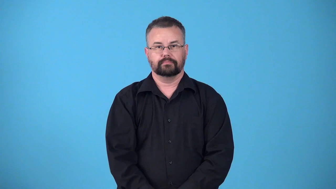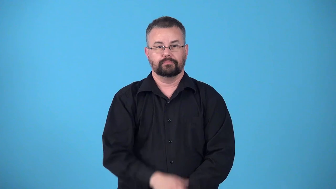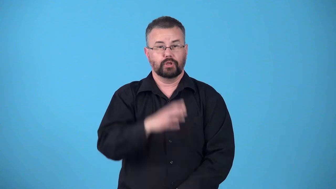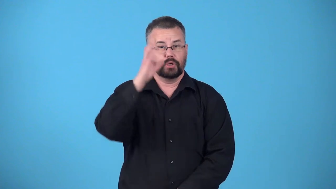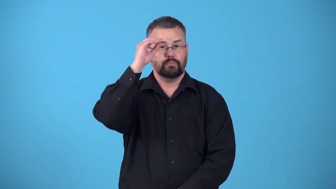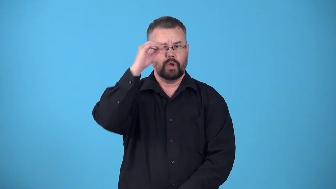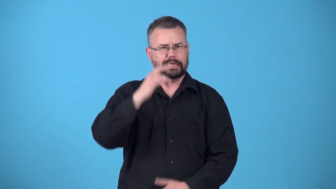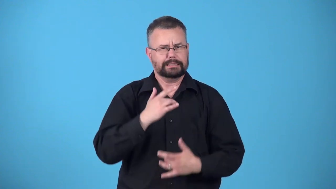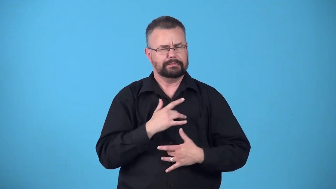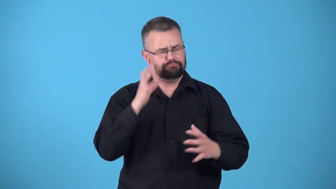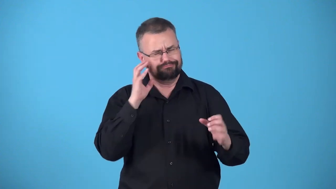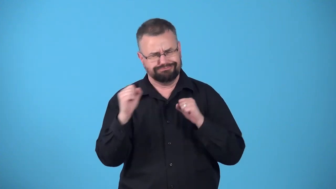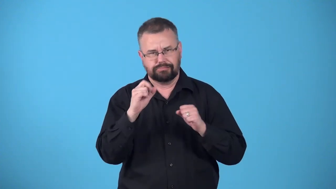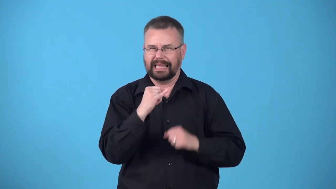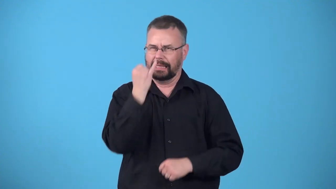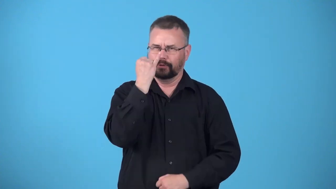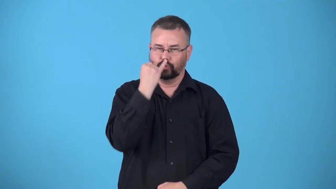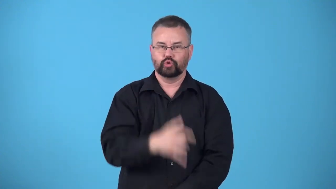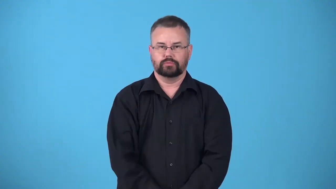boys will be boys